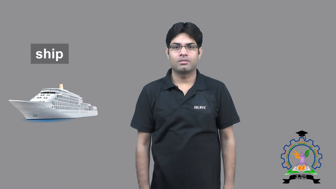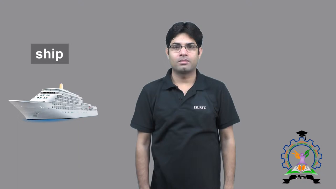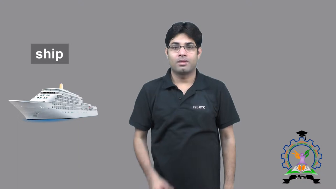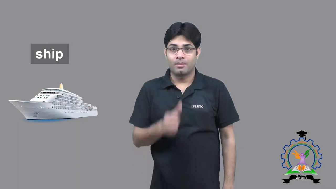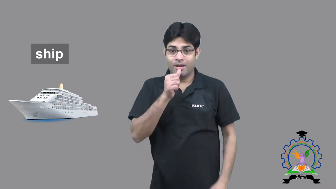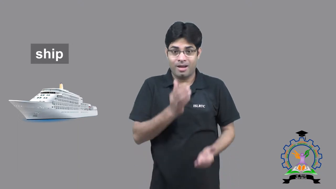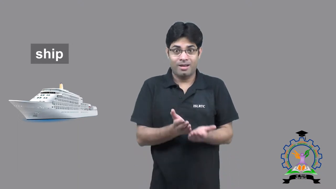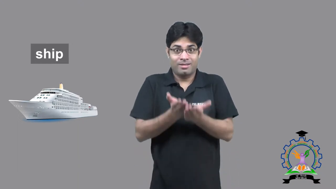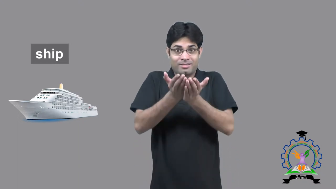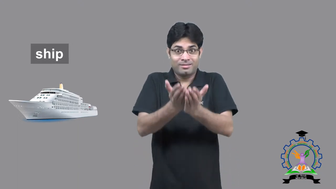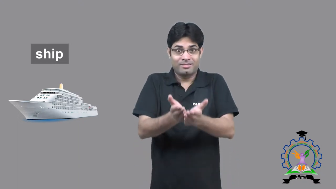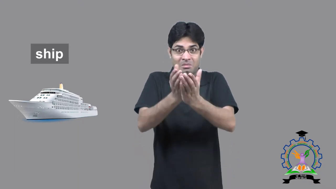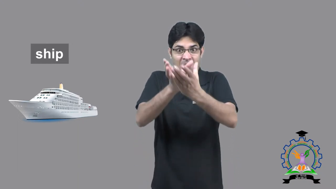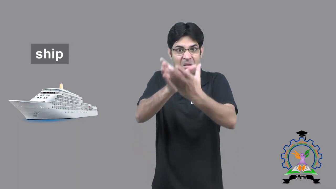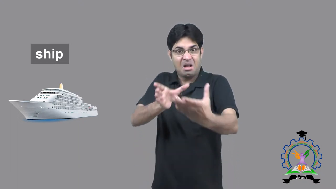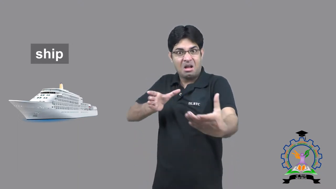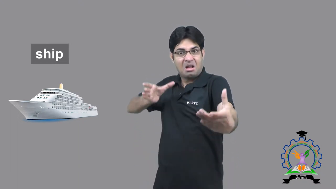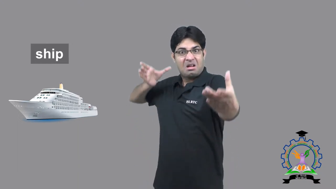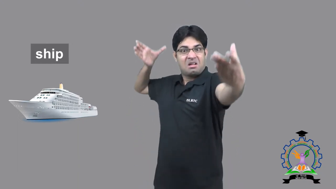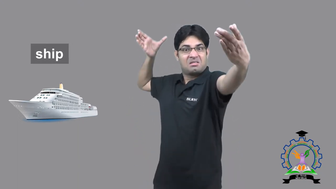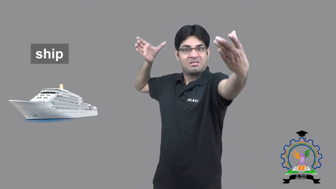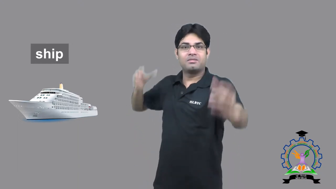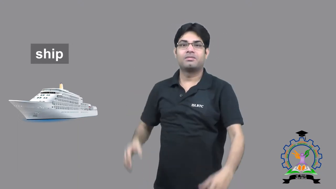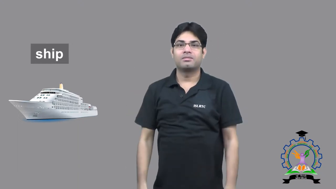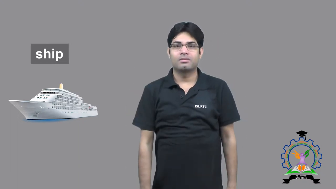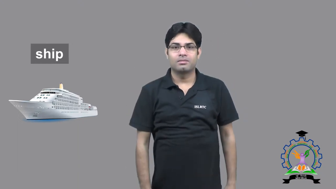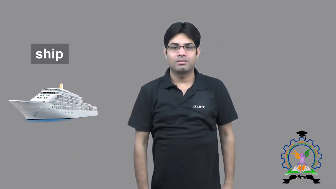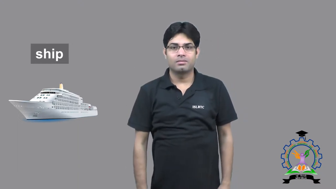ship